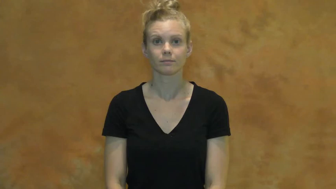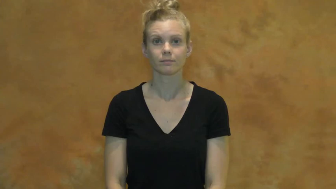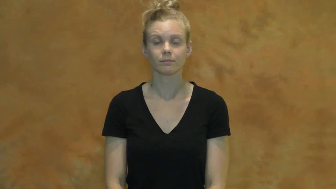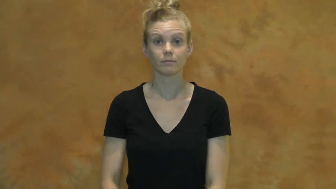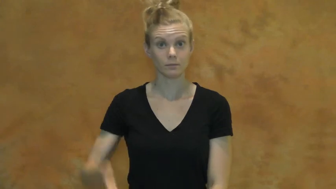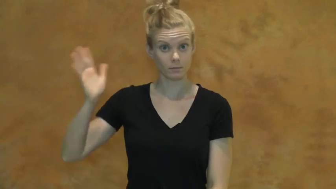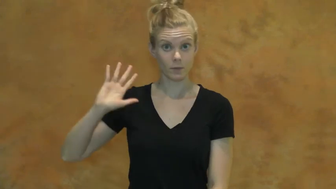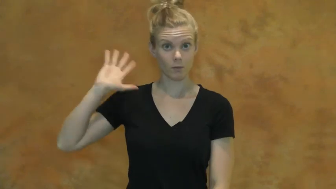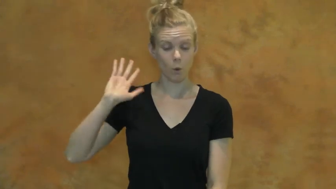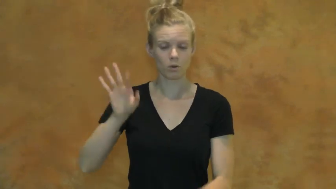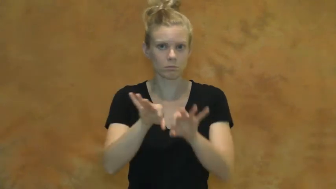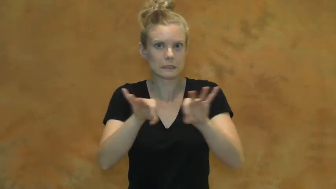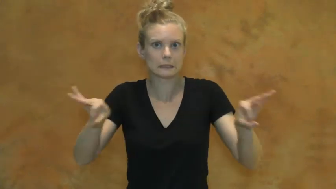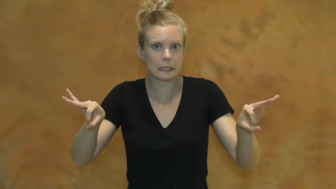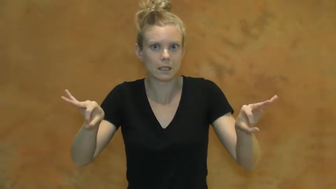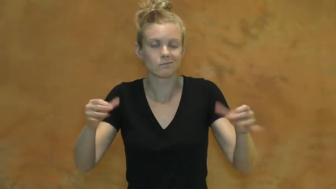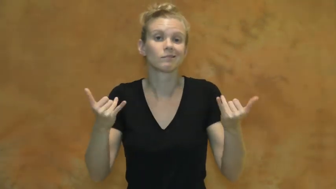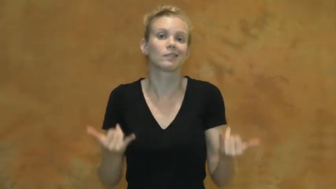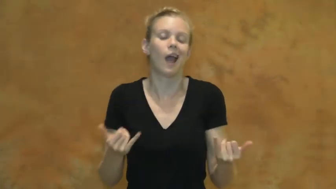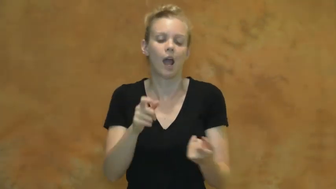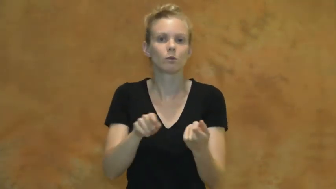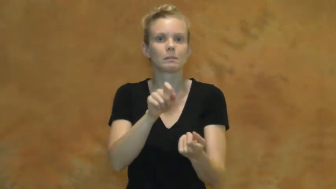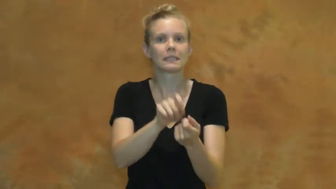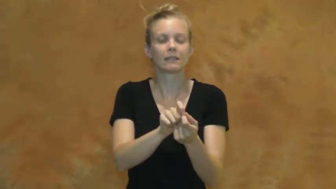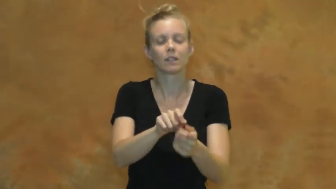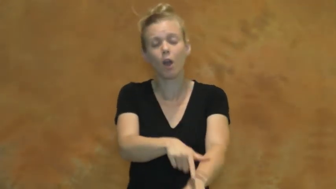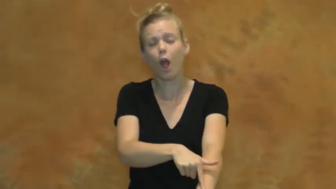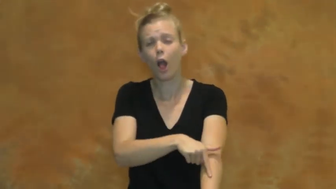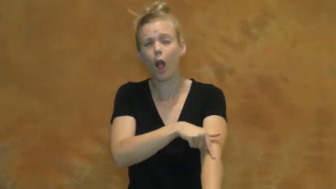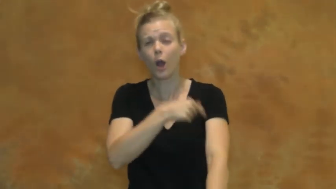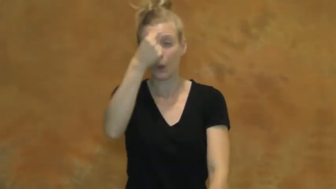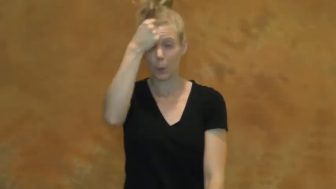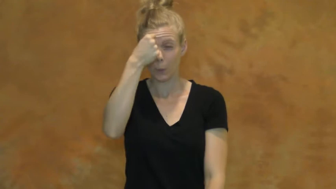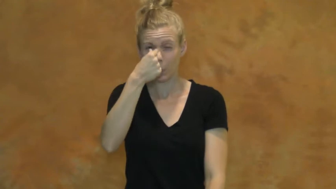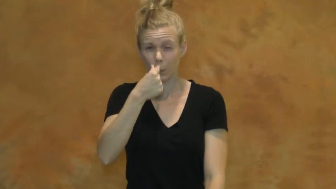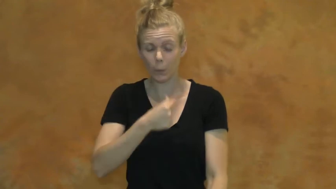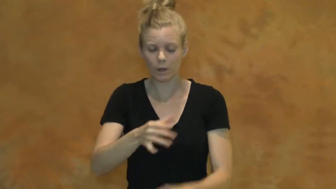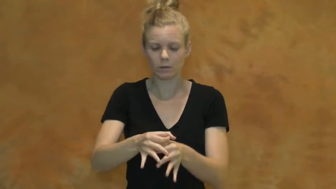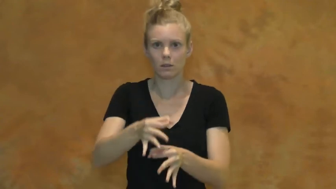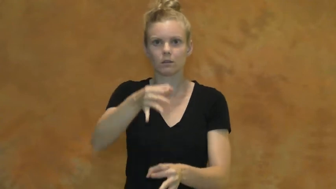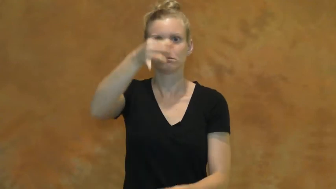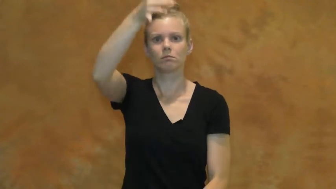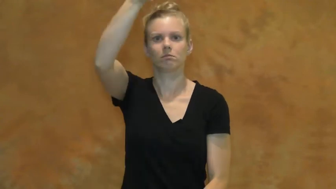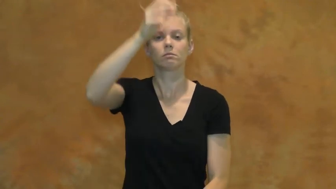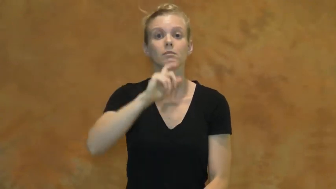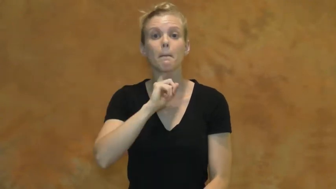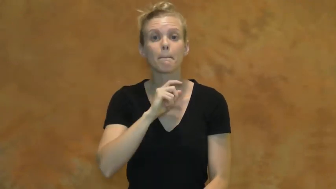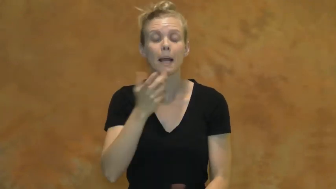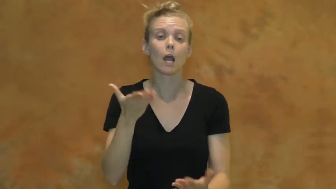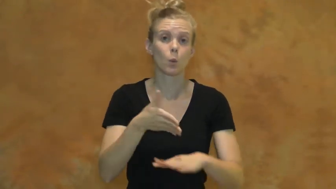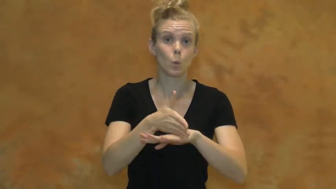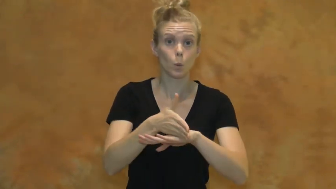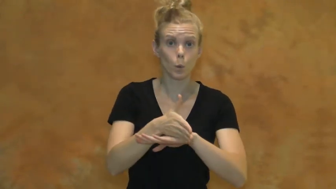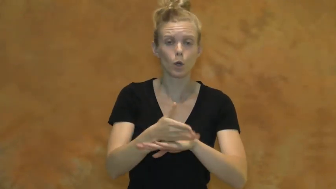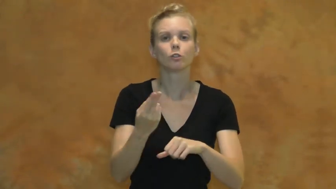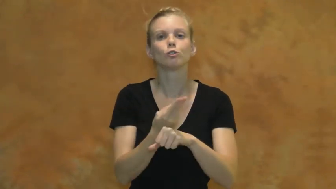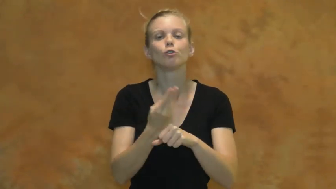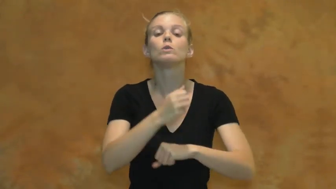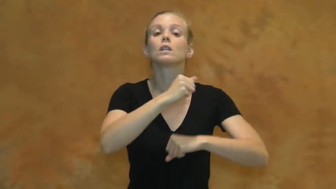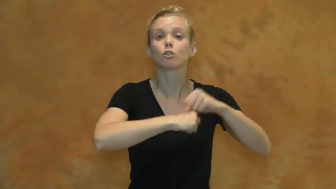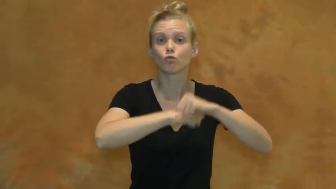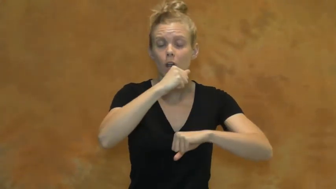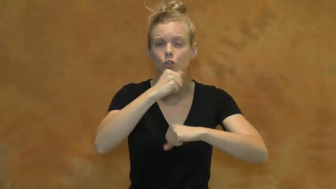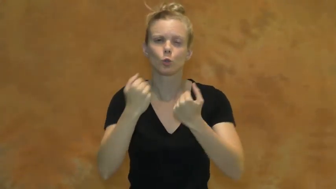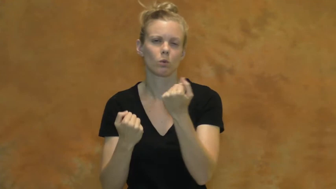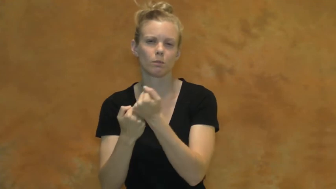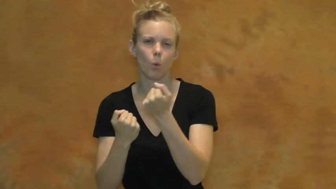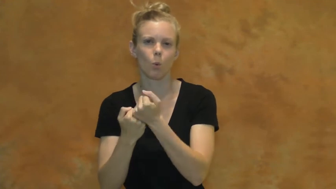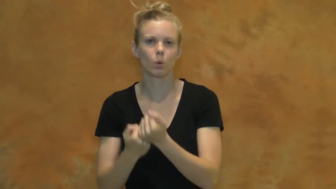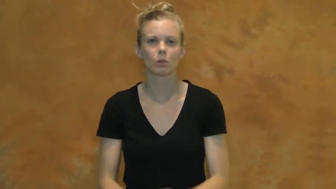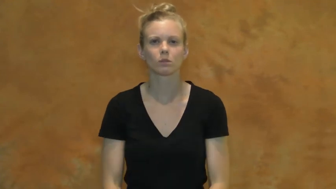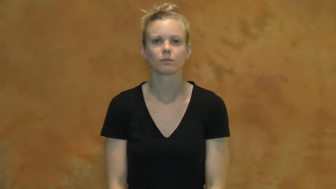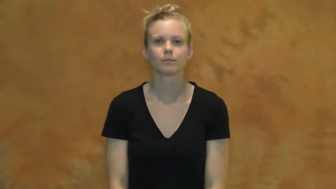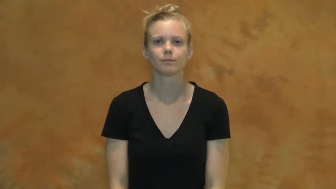pole